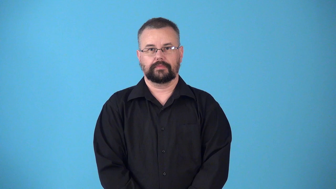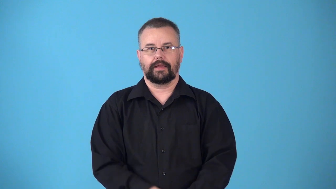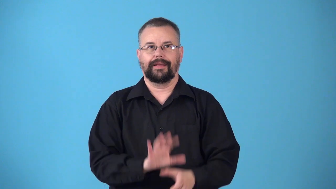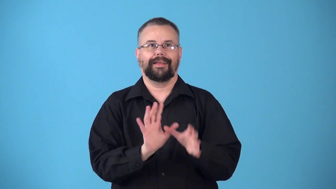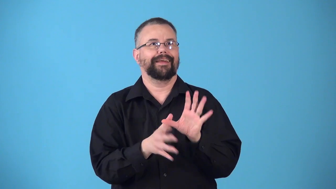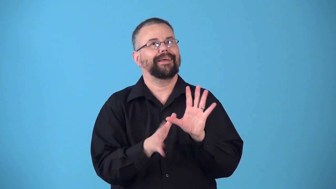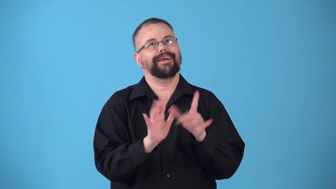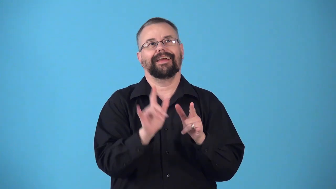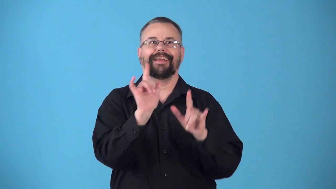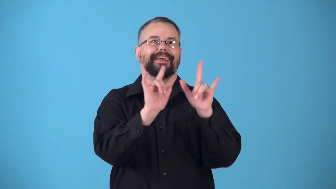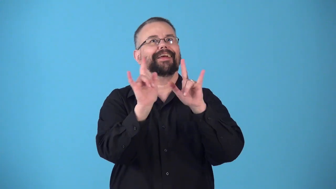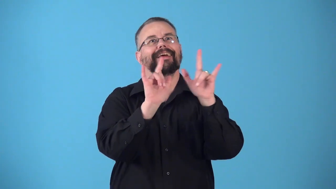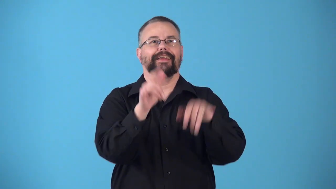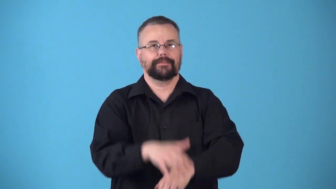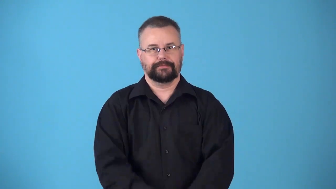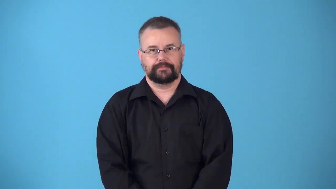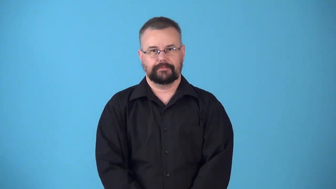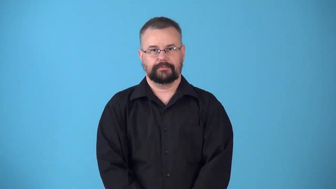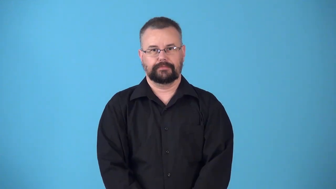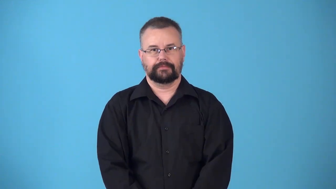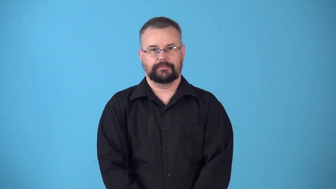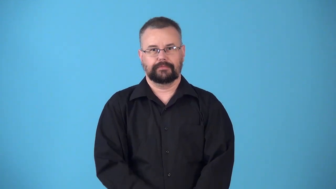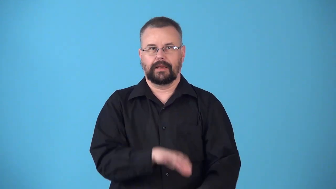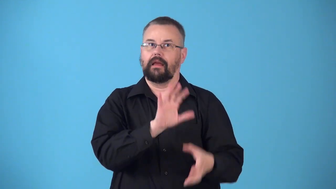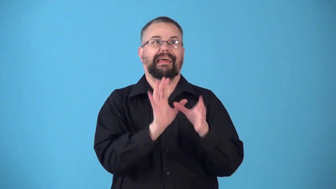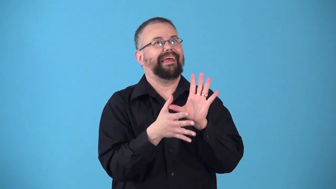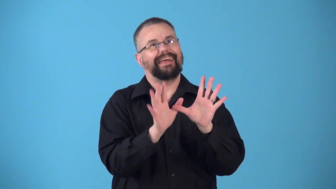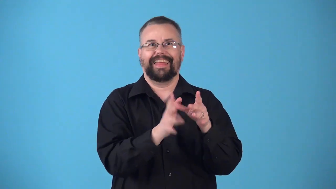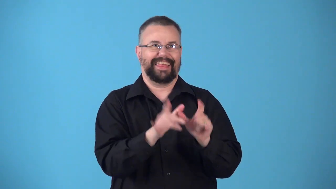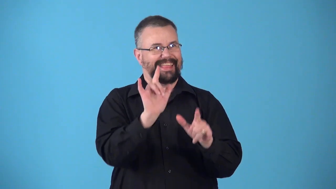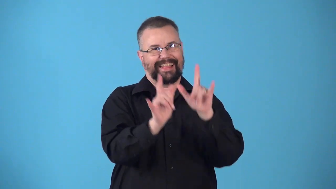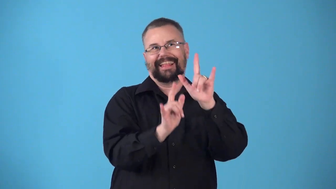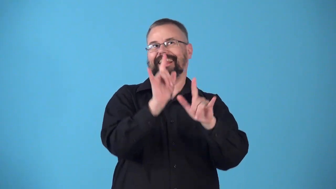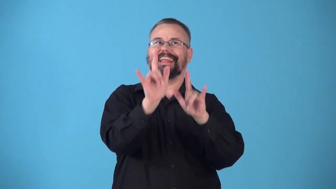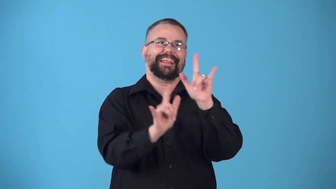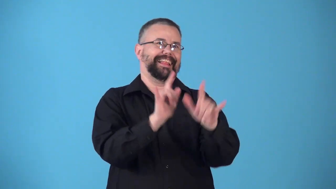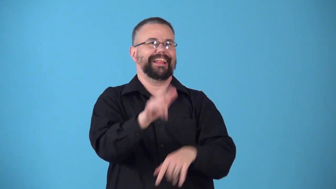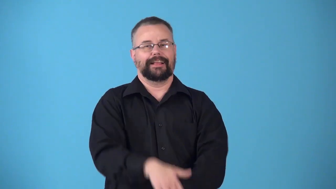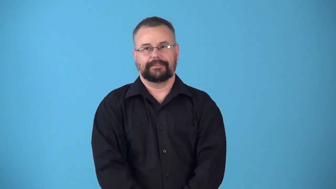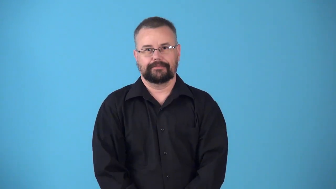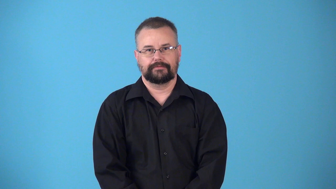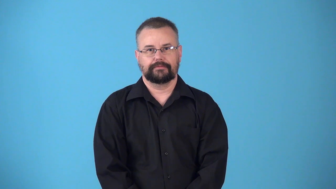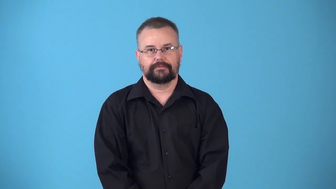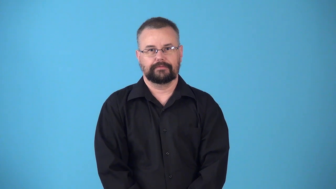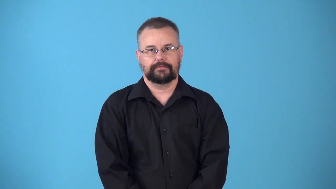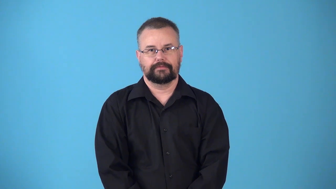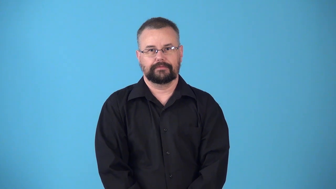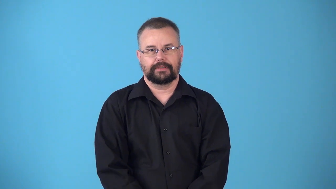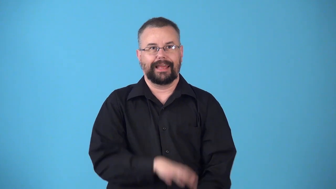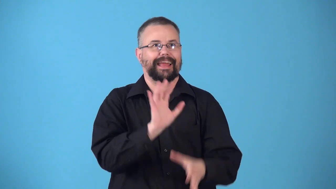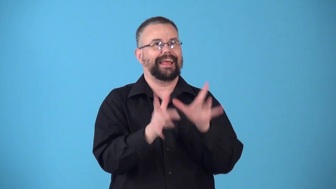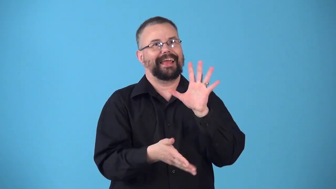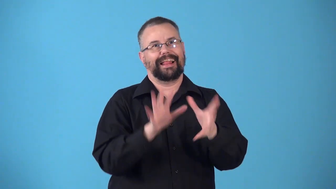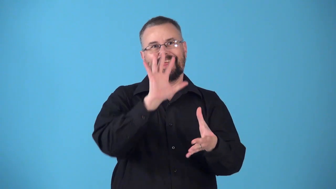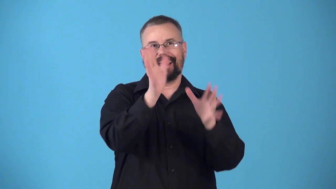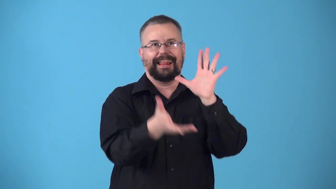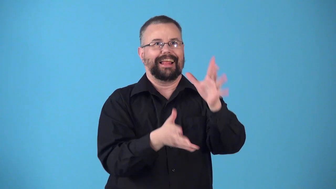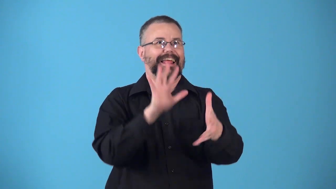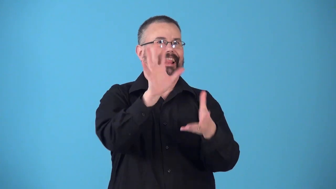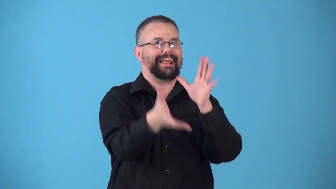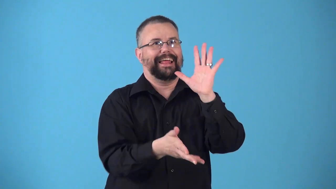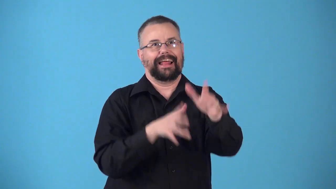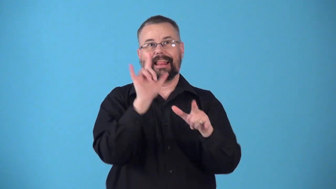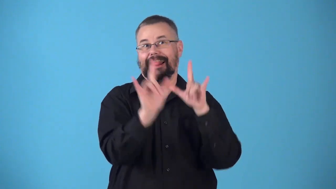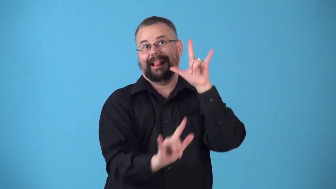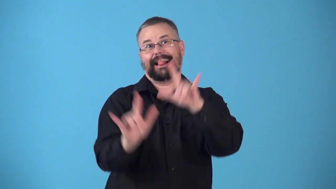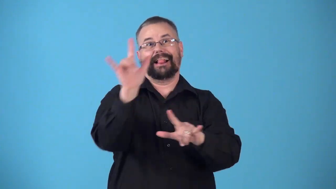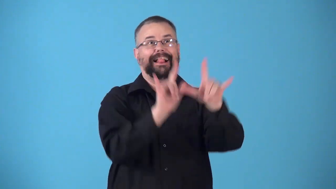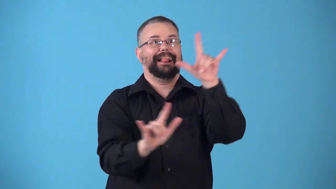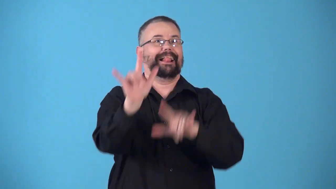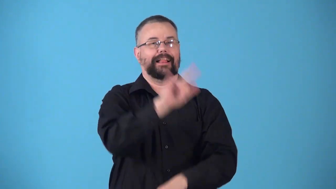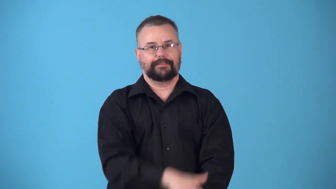mushy,mushier,mushiest